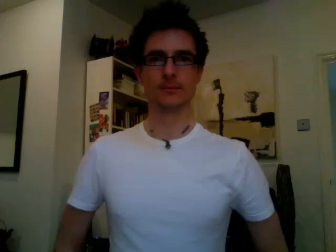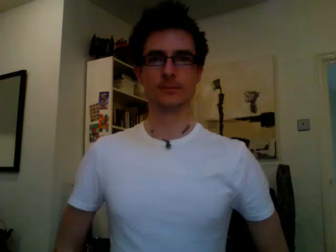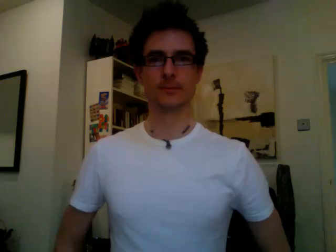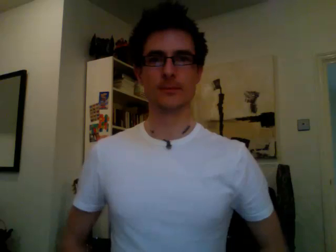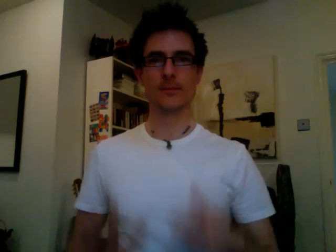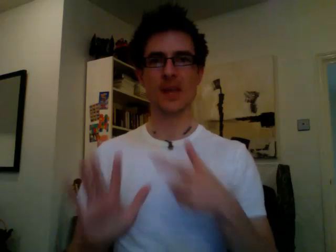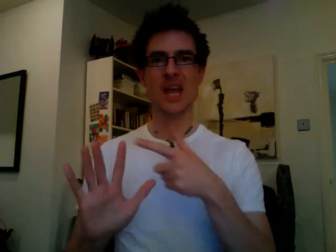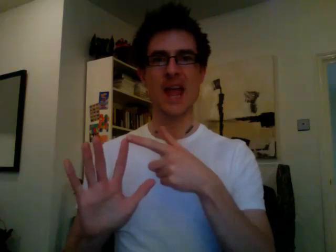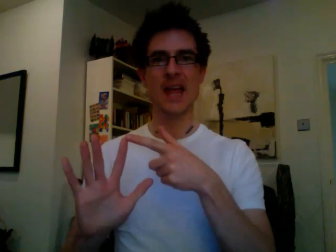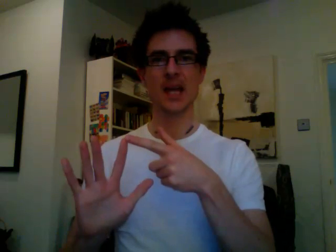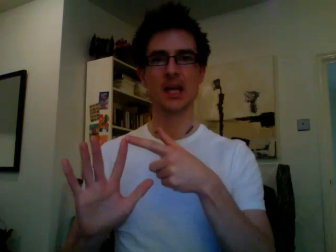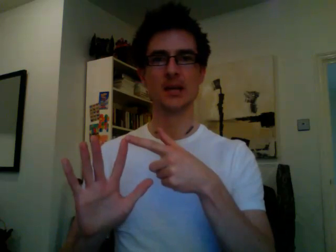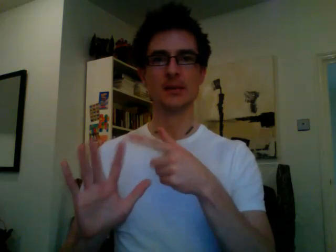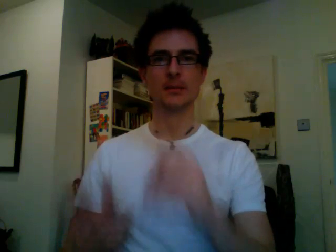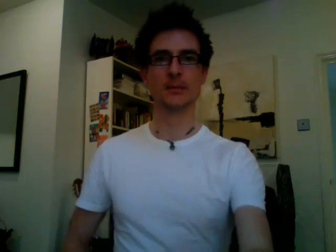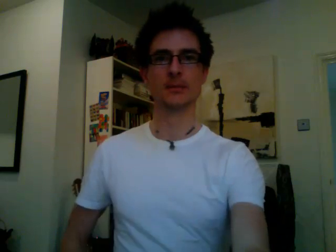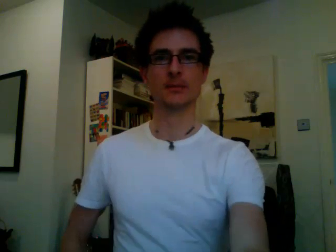E